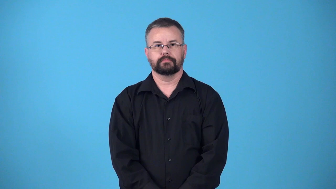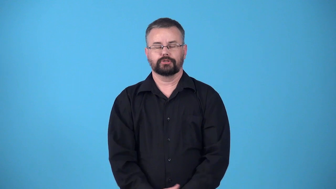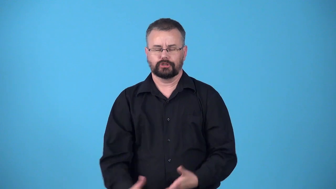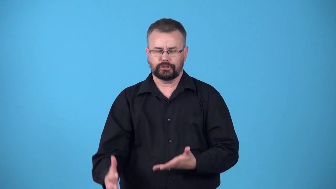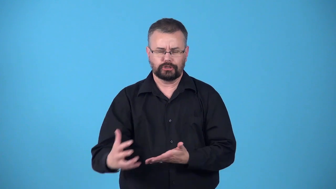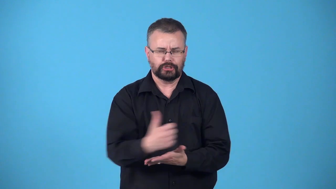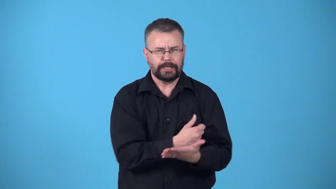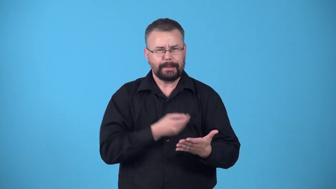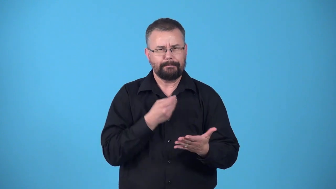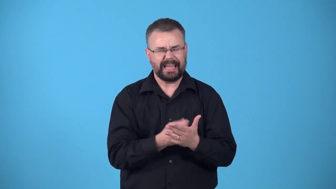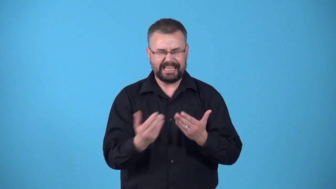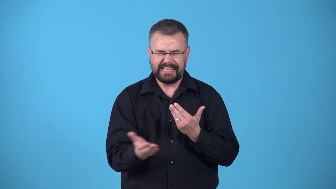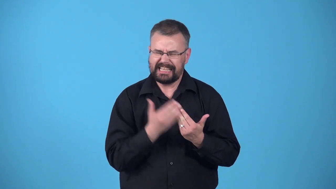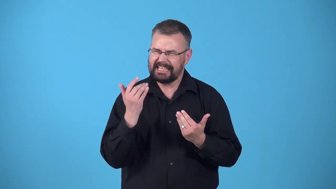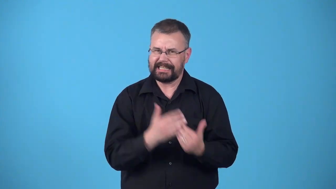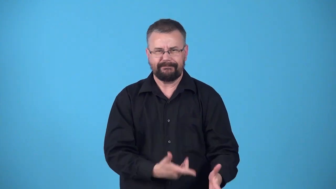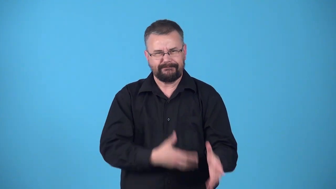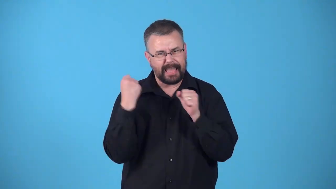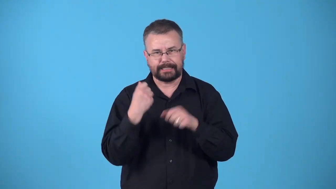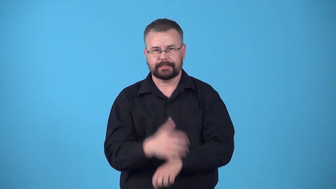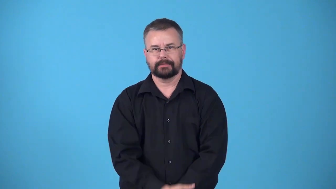make a fast buck